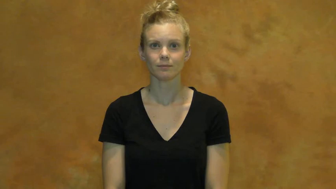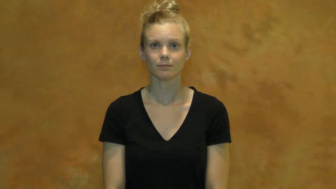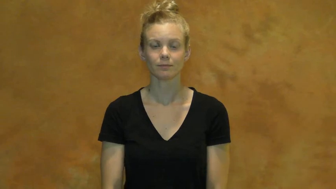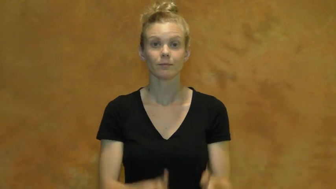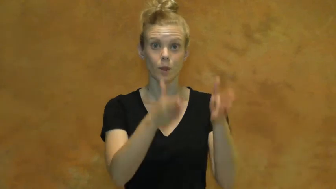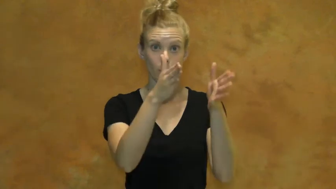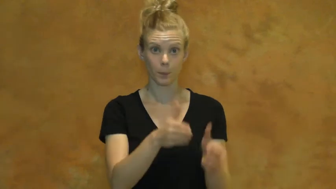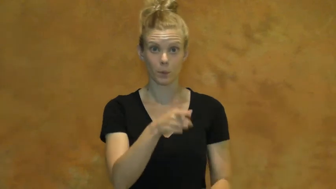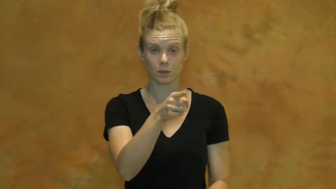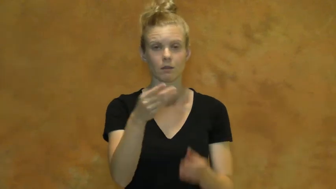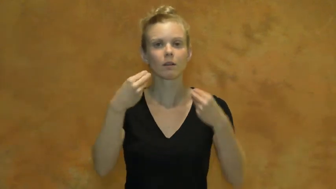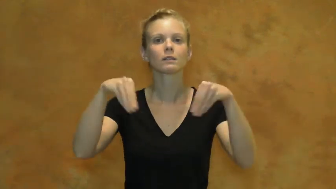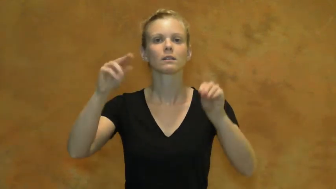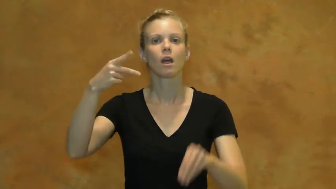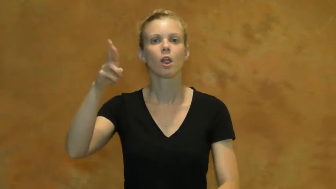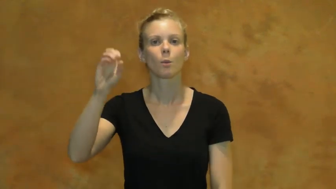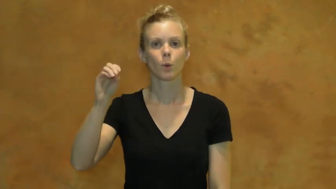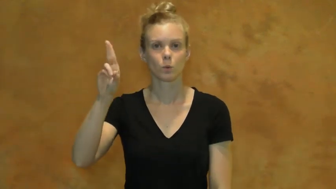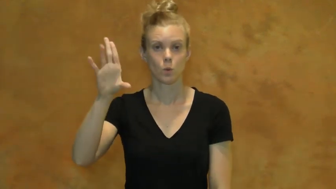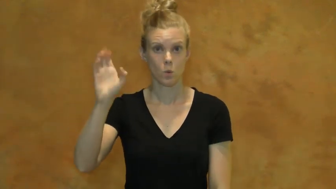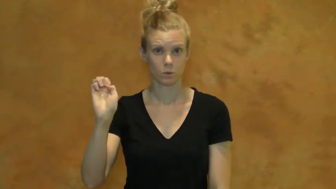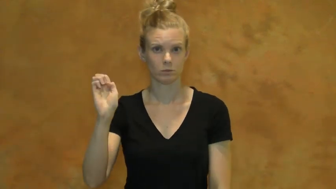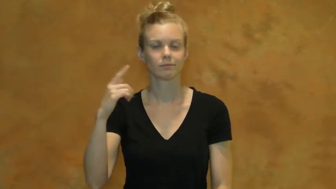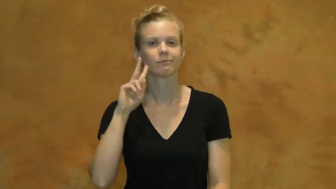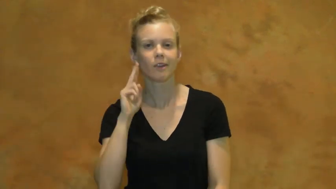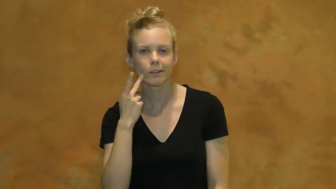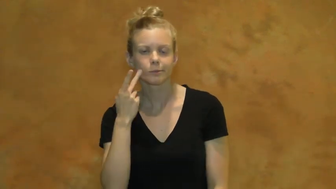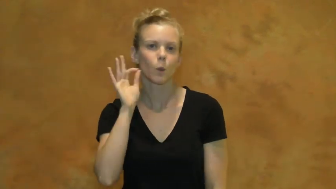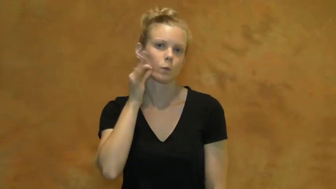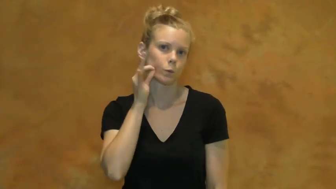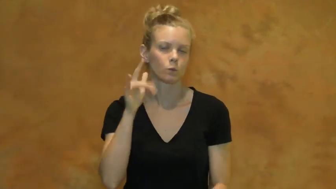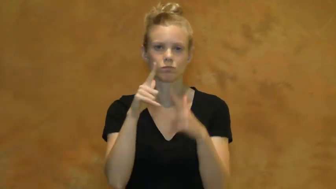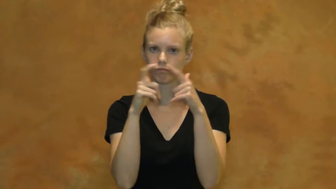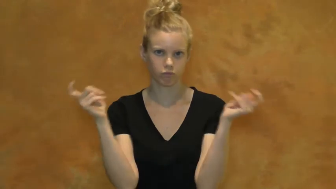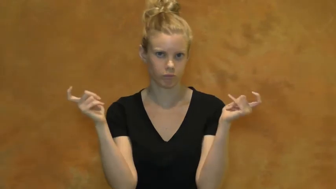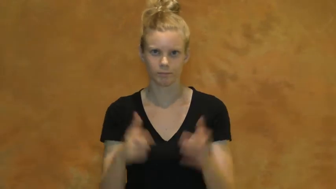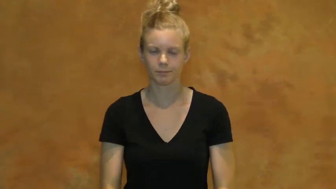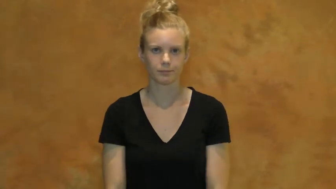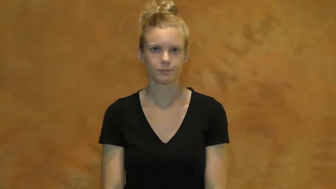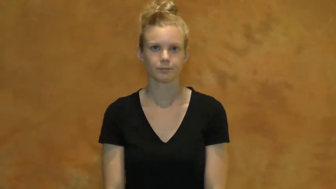produce vendor